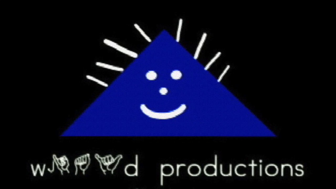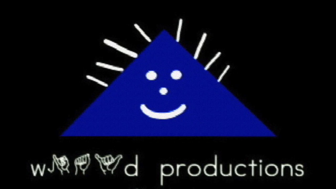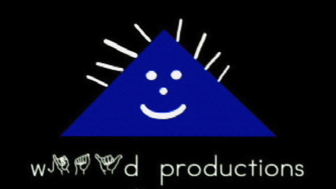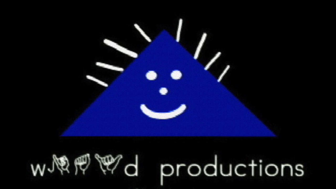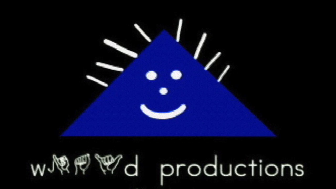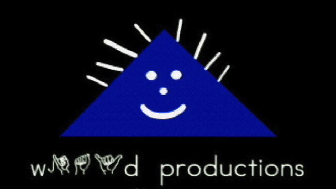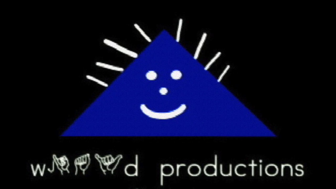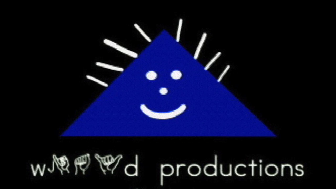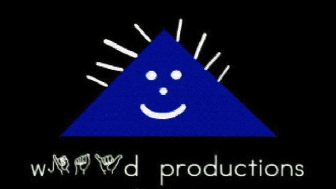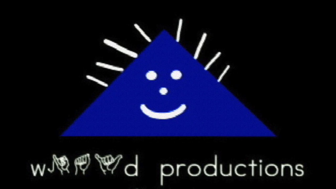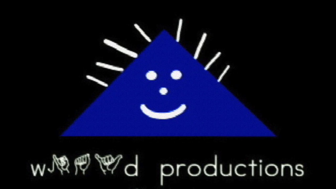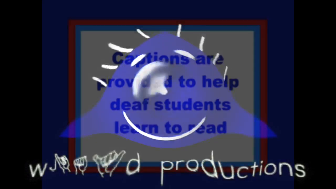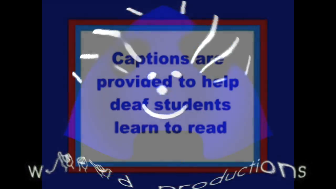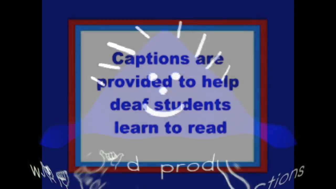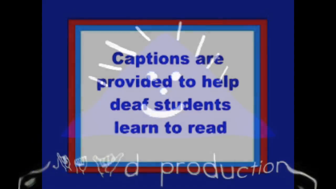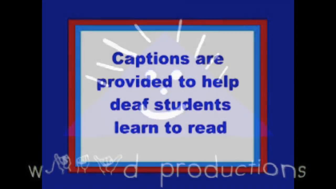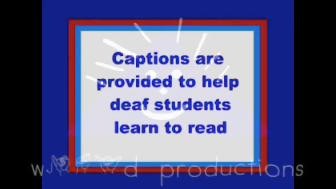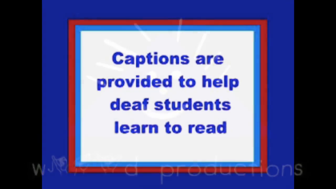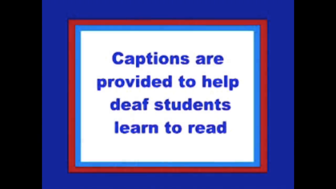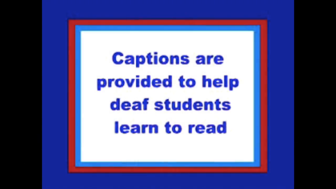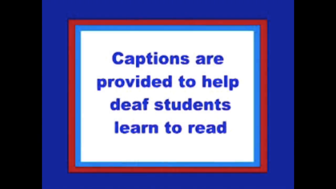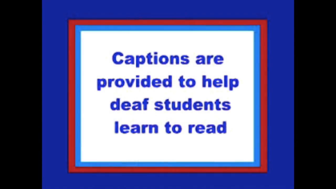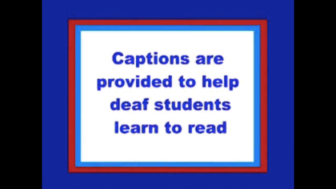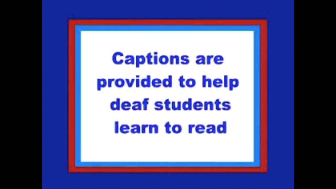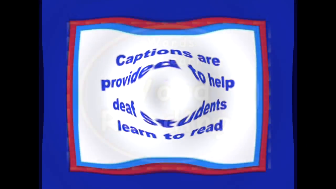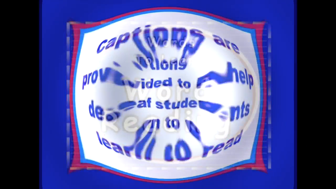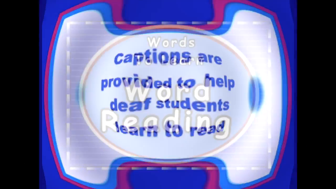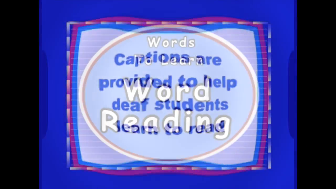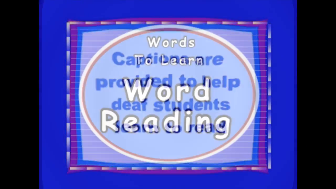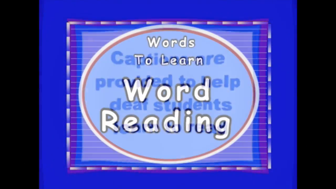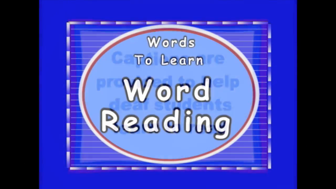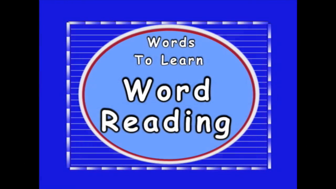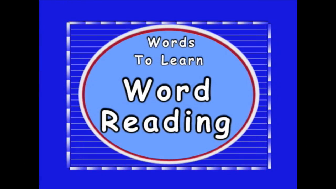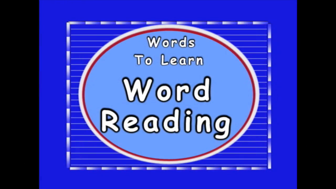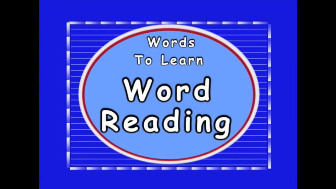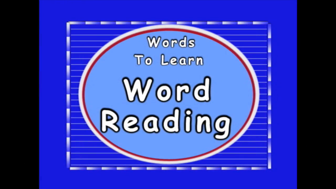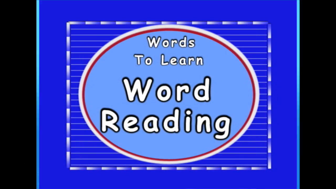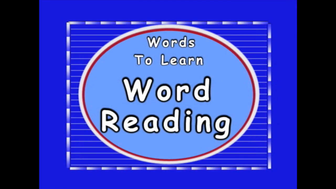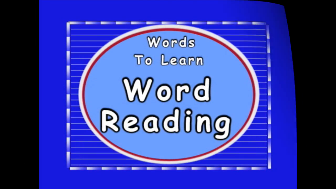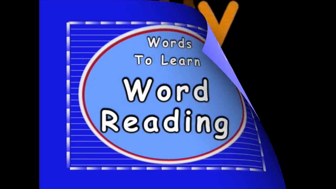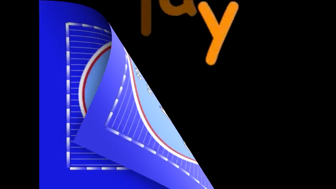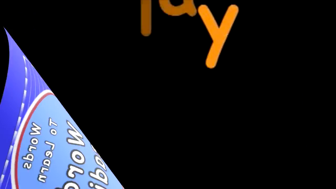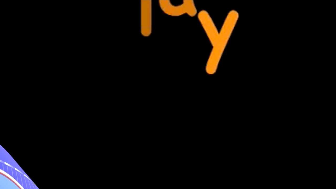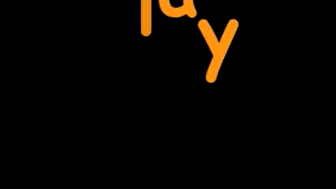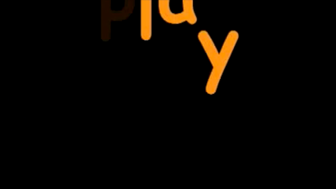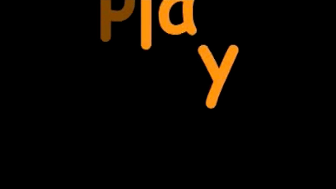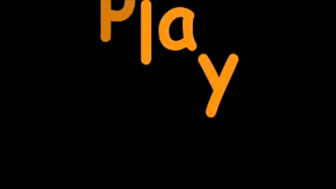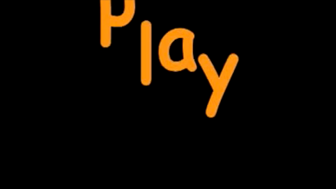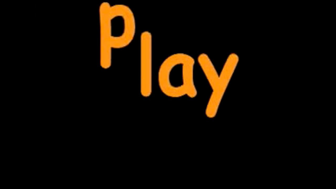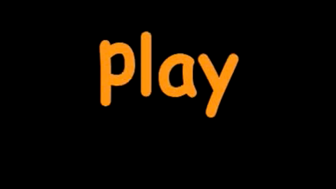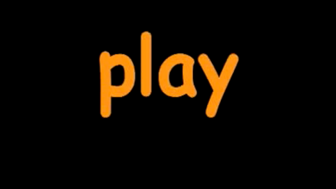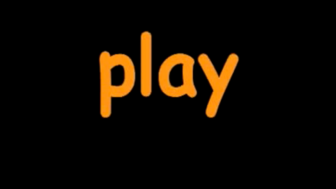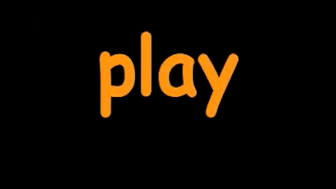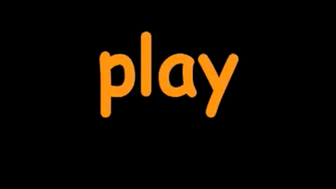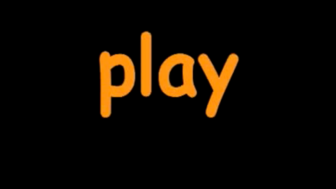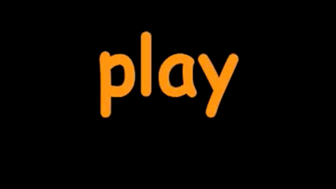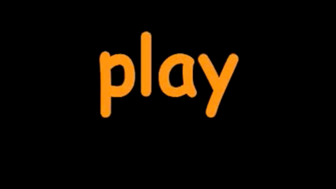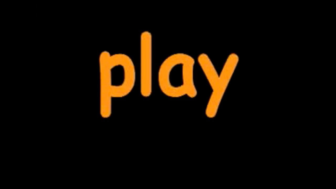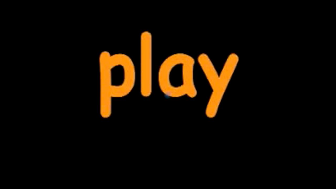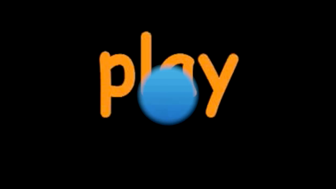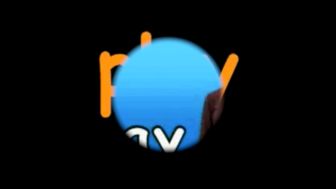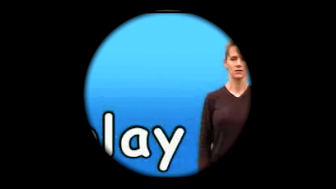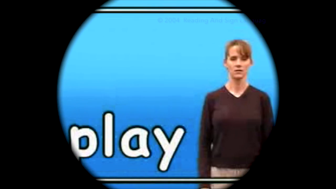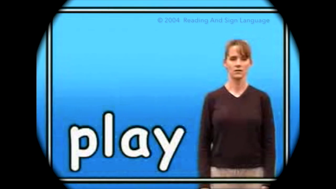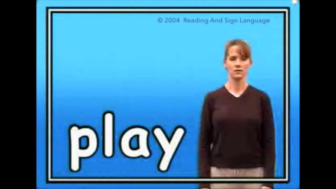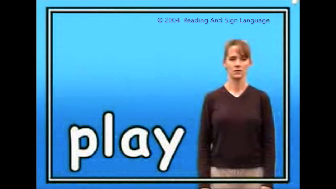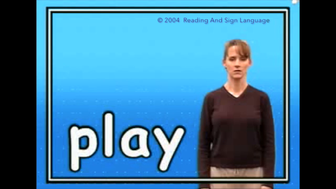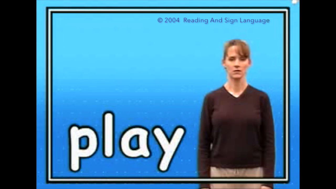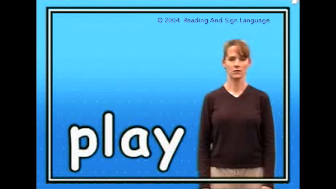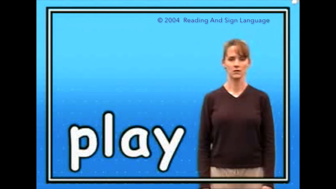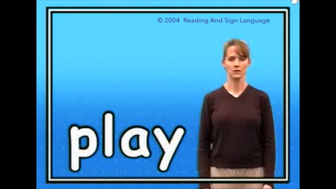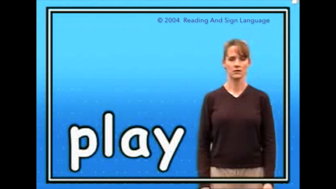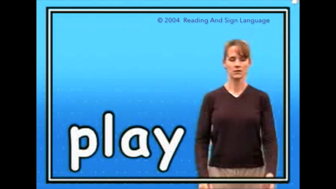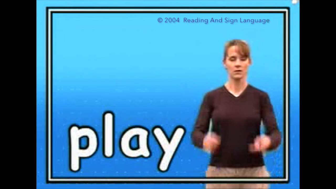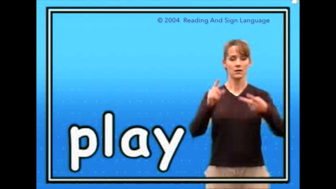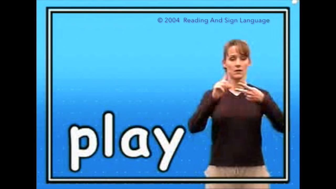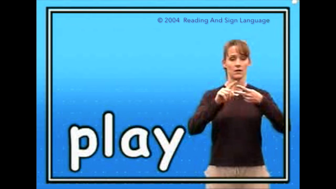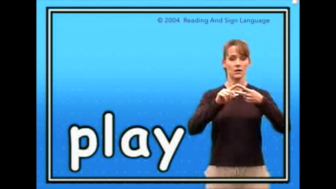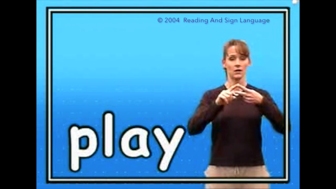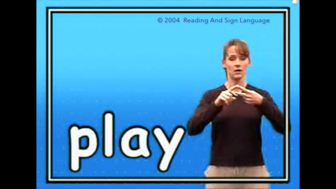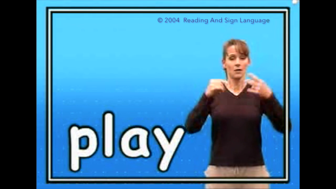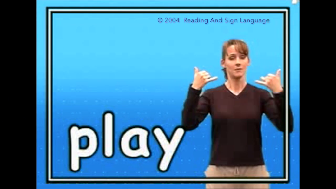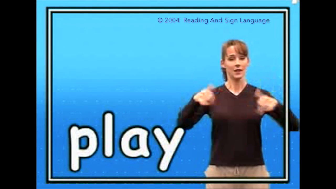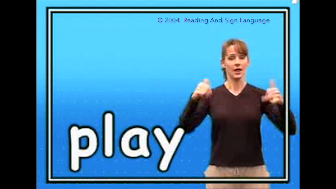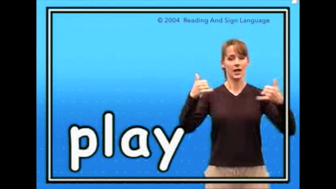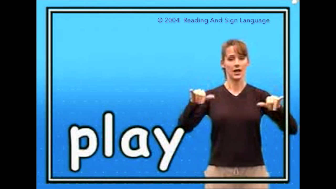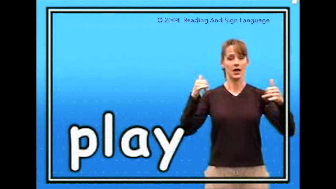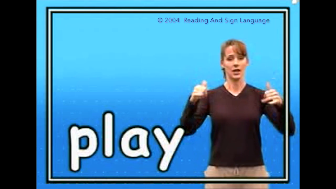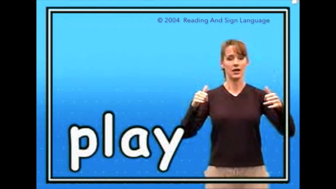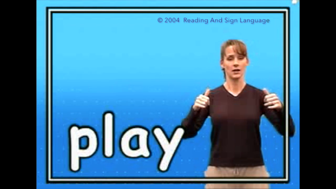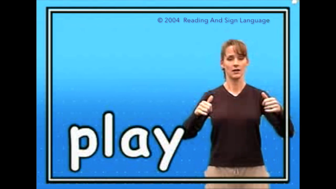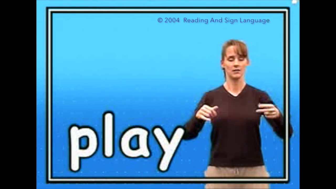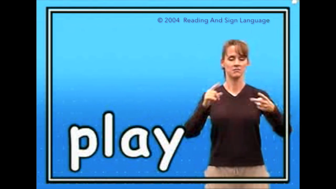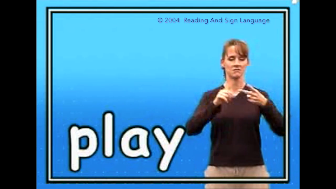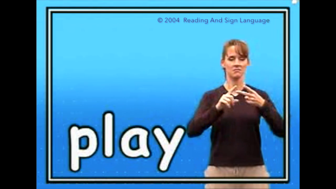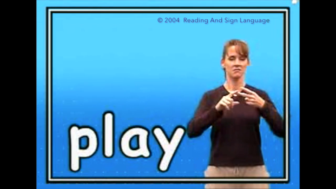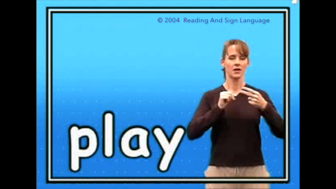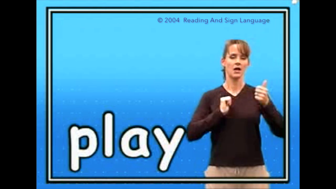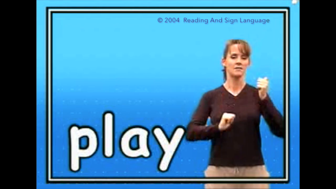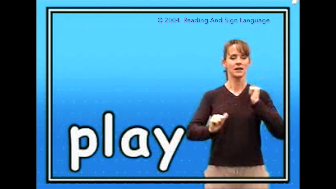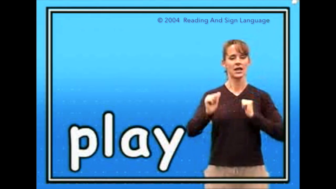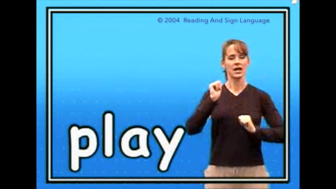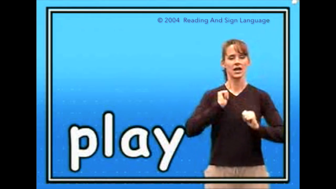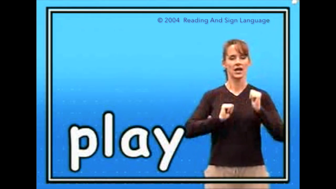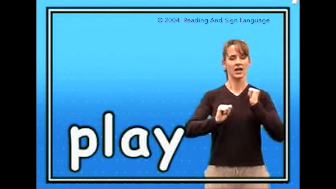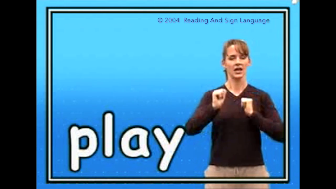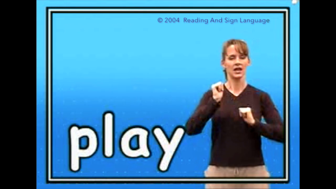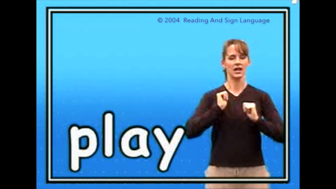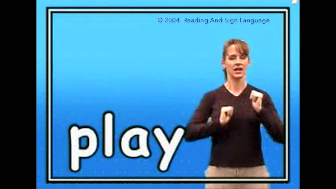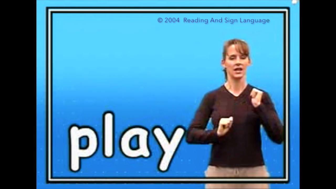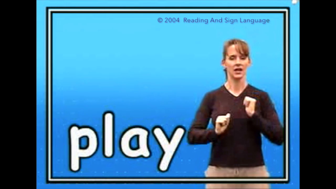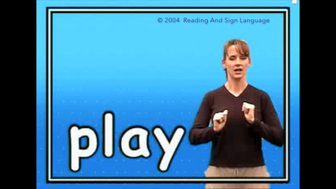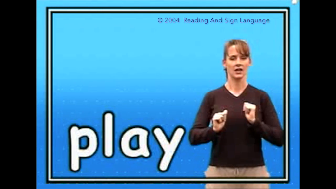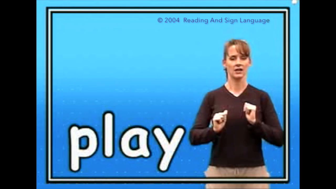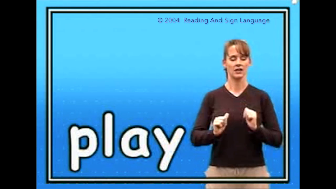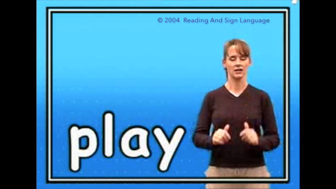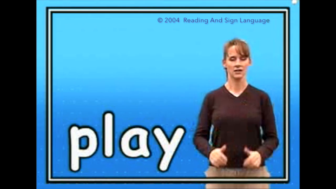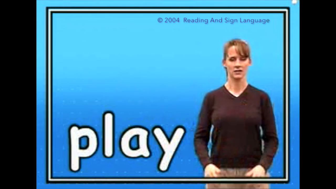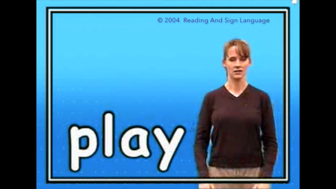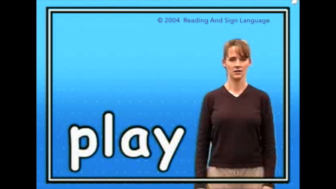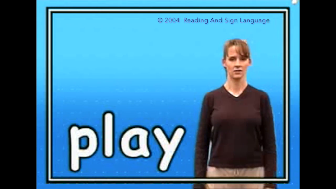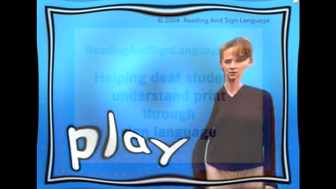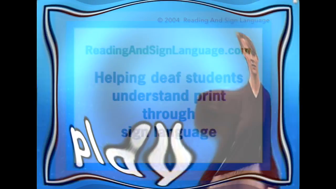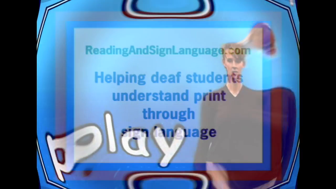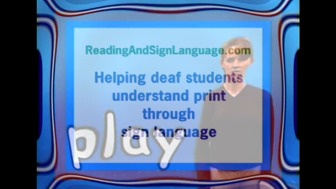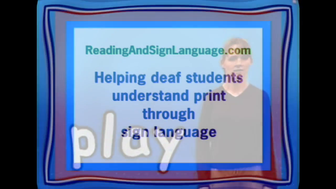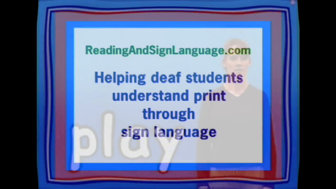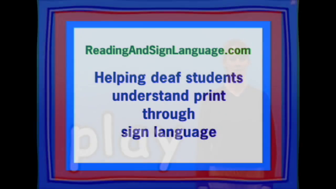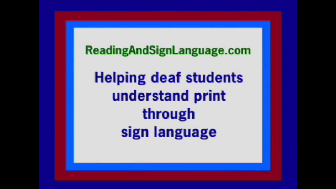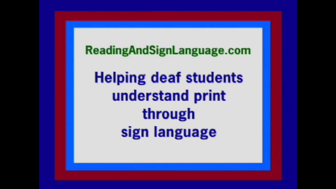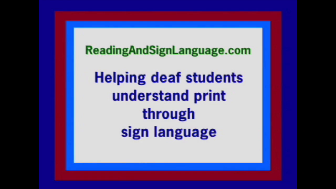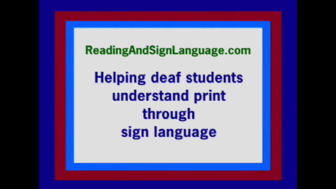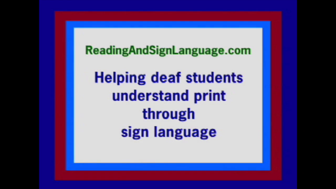play